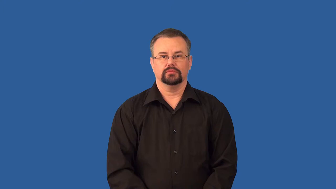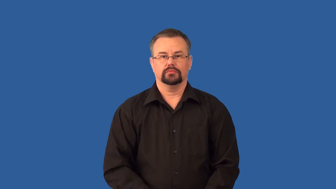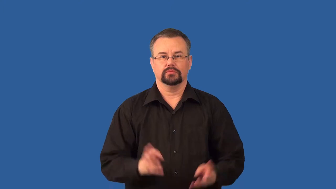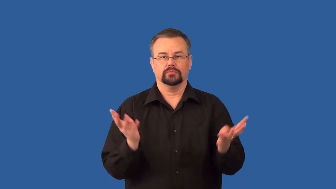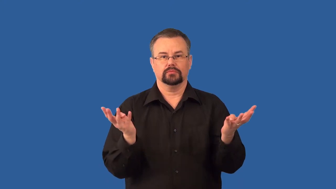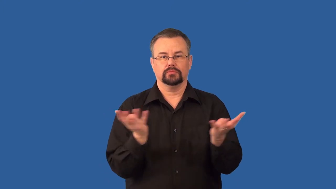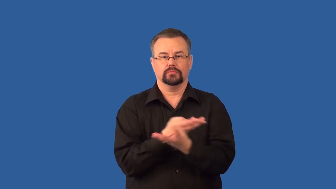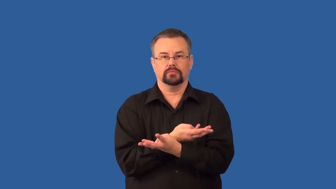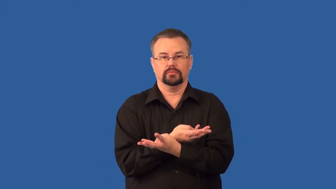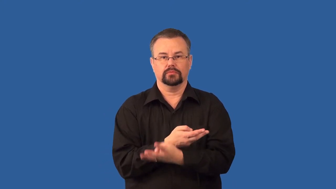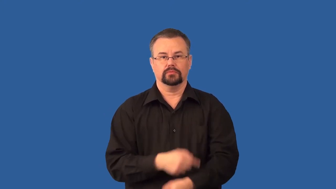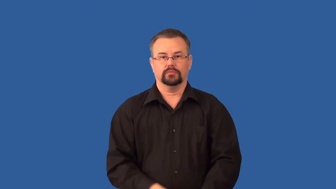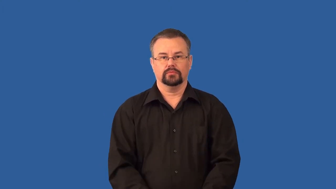conjugation-bacteria sex